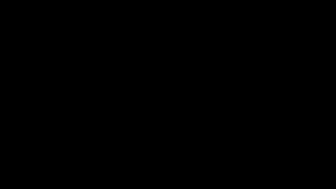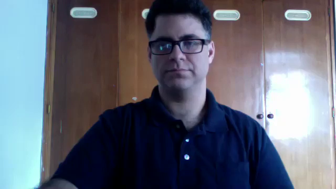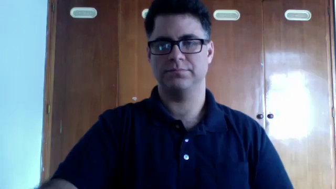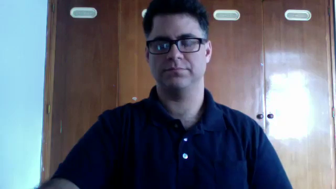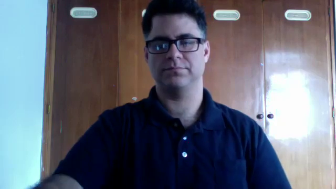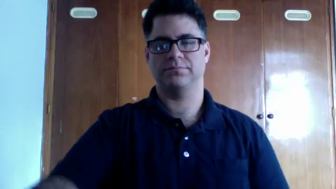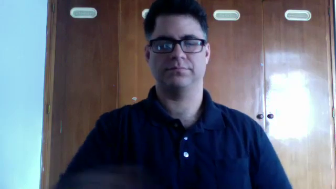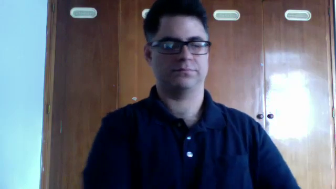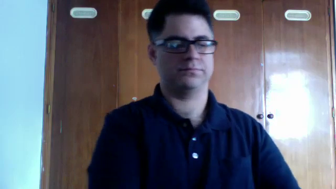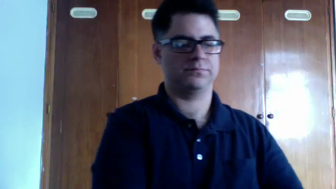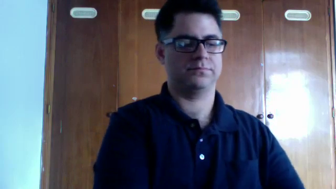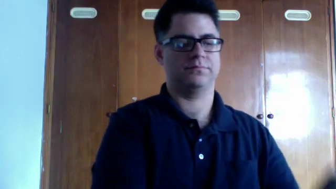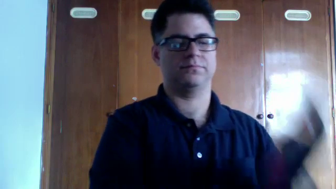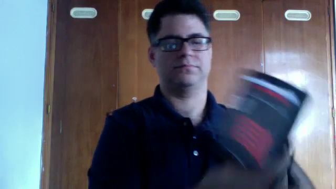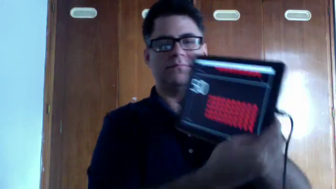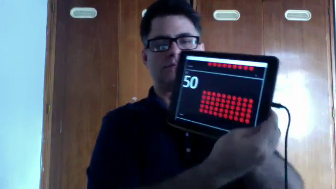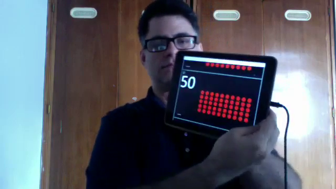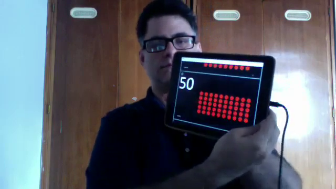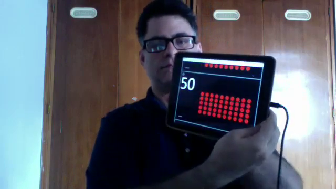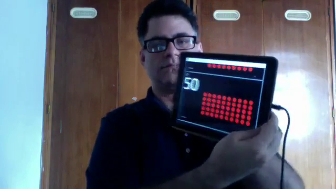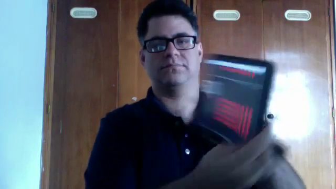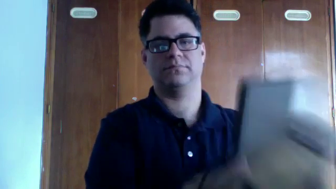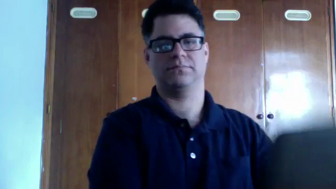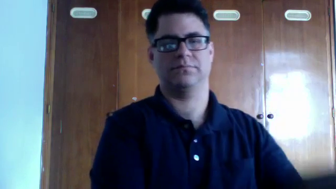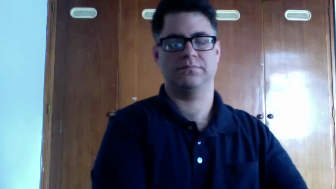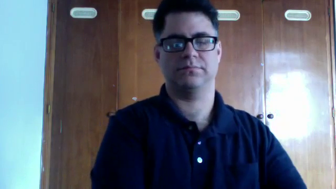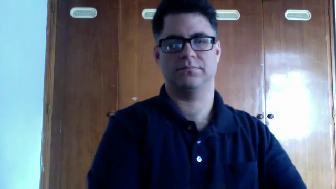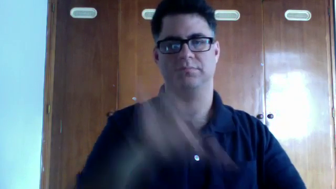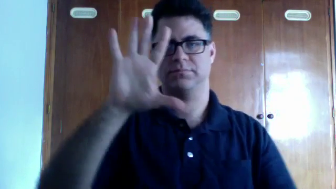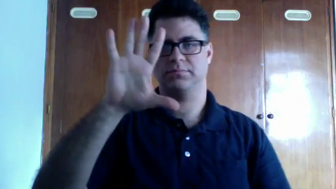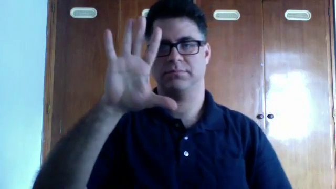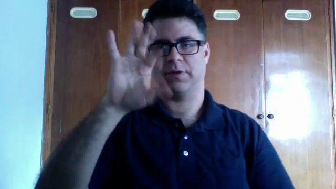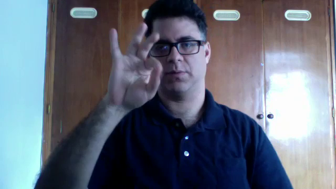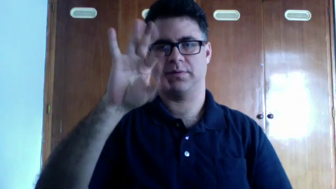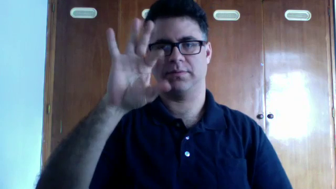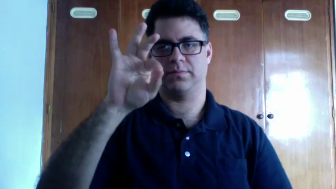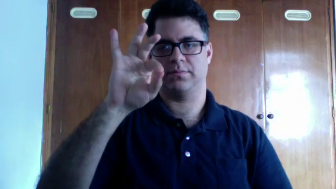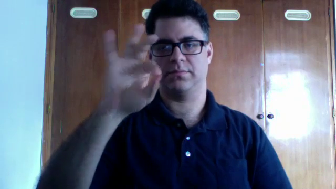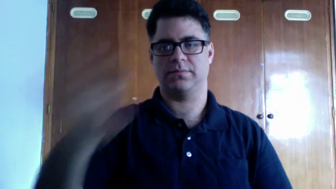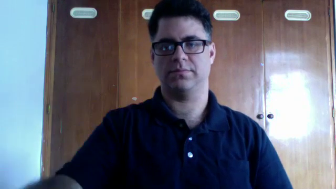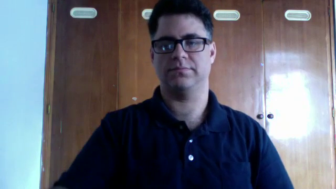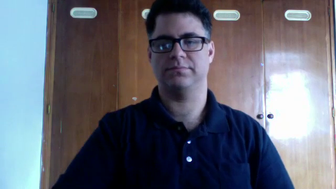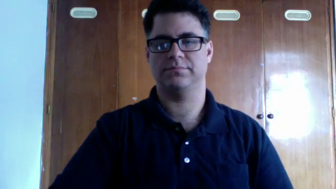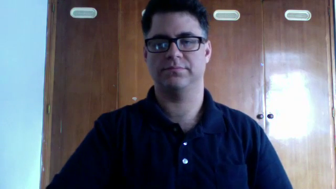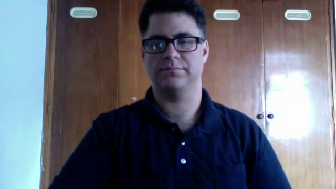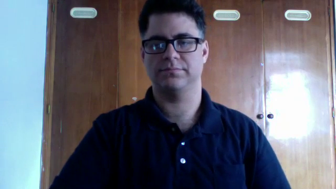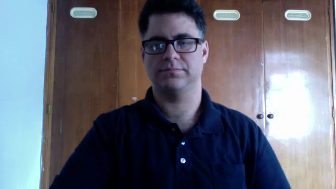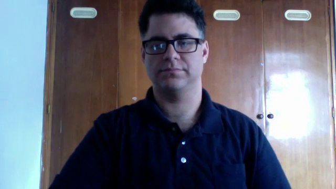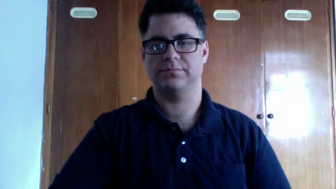number50